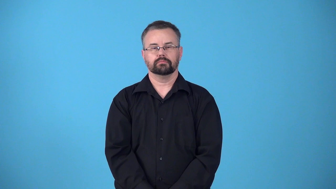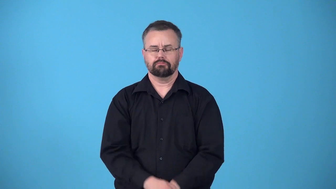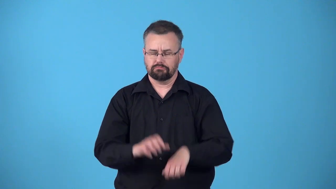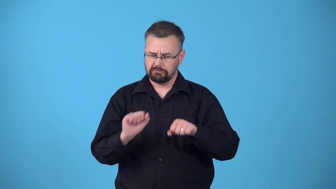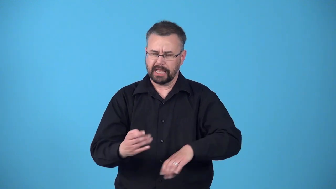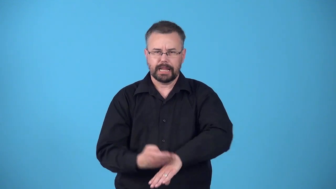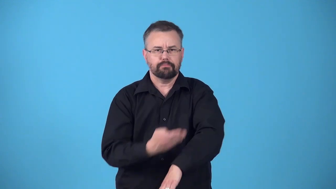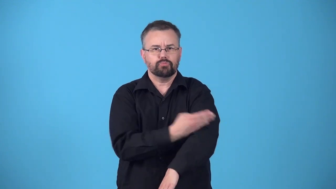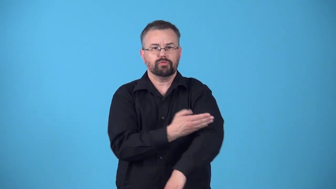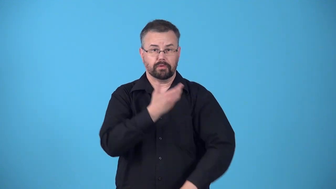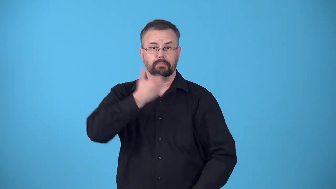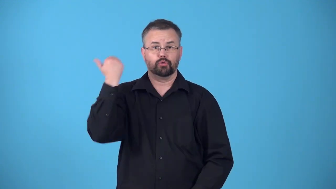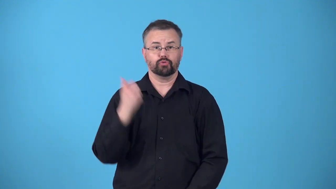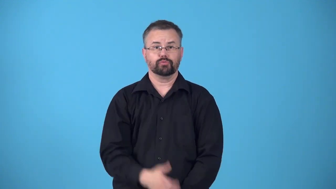reformable